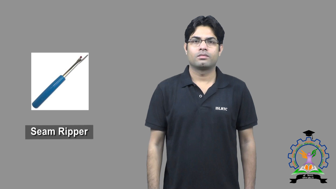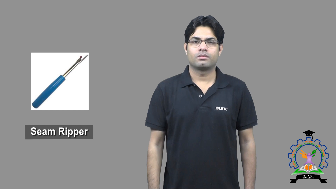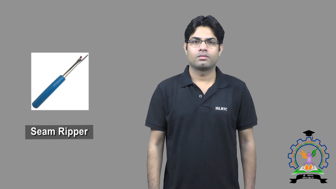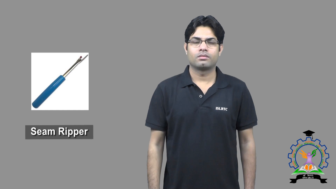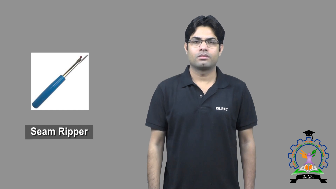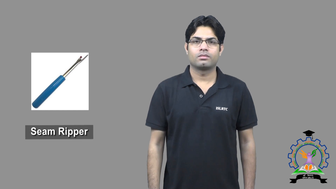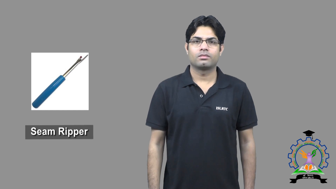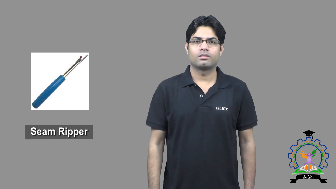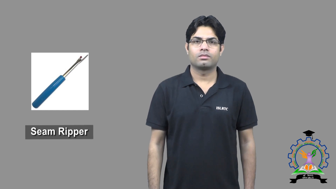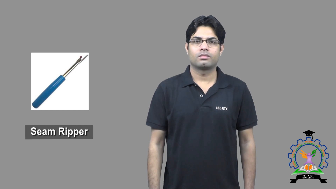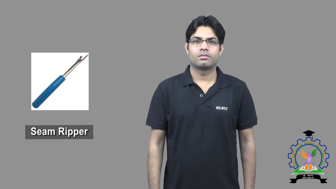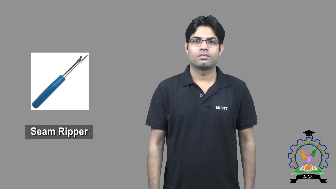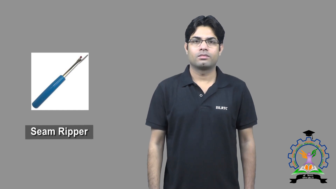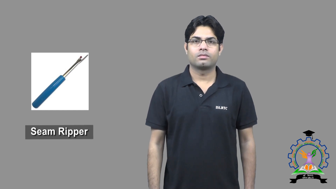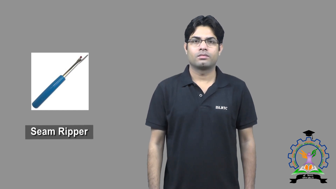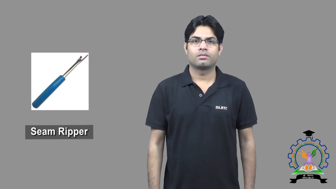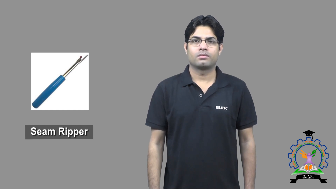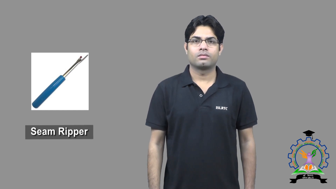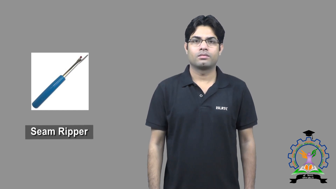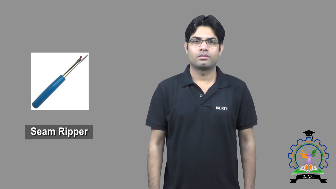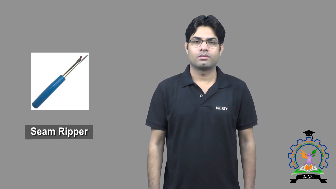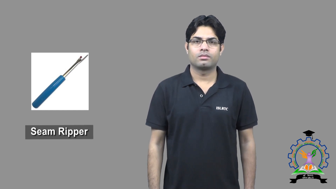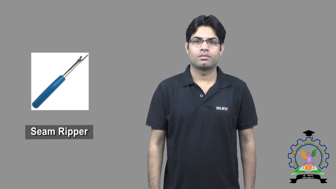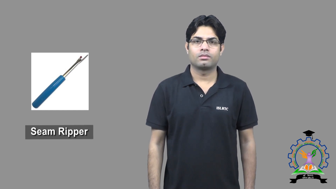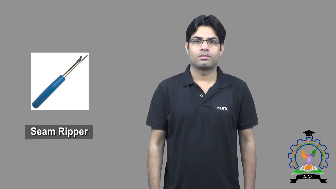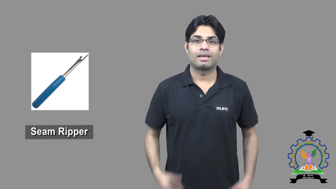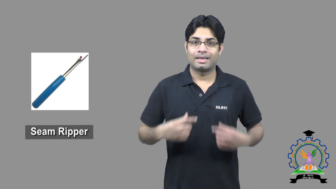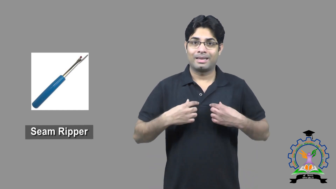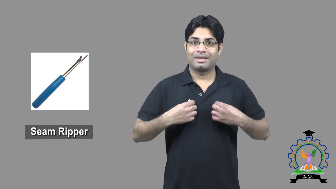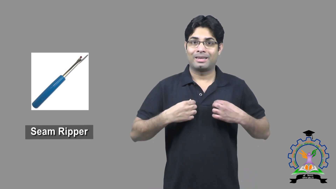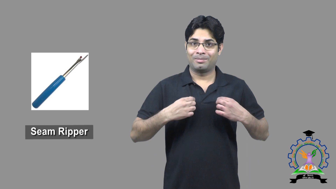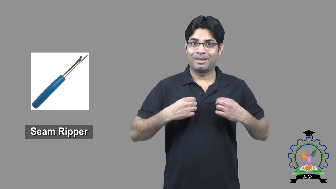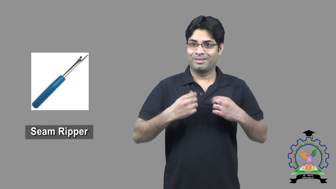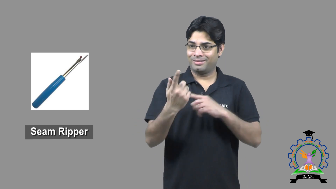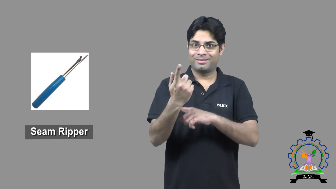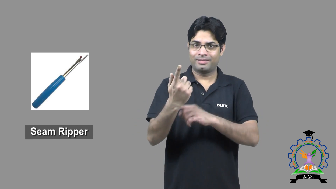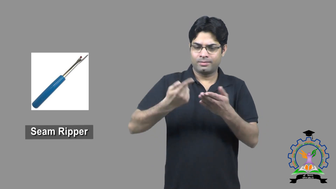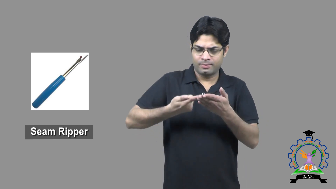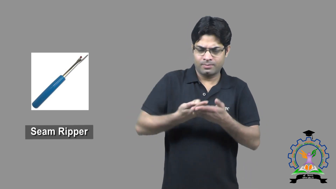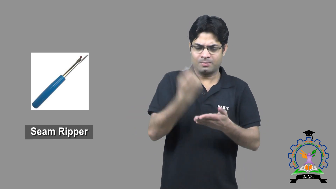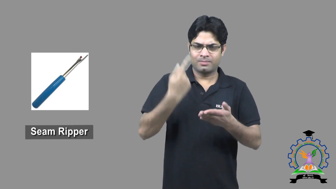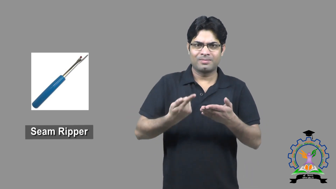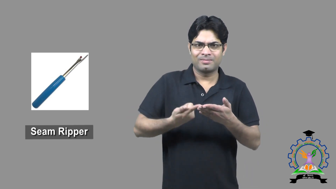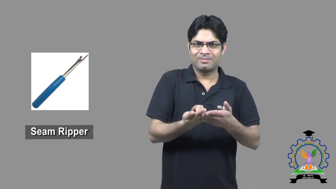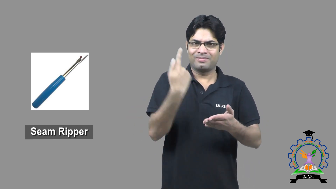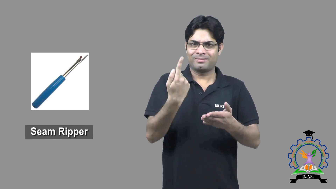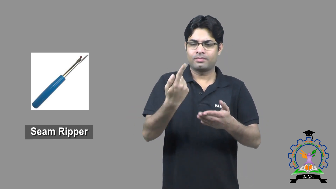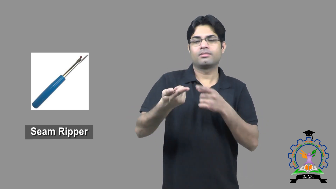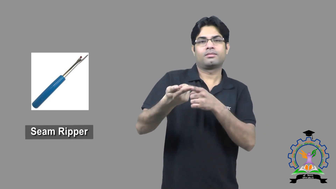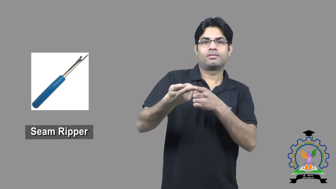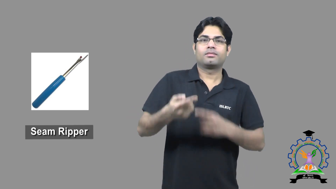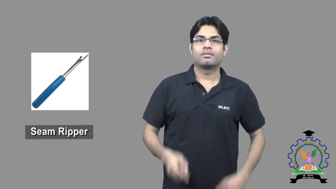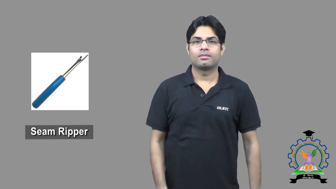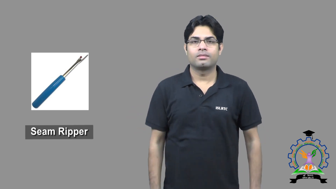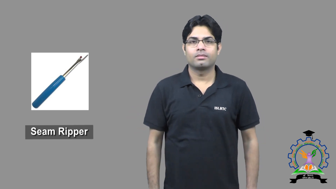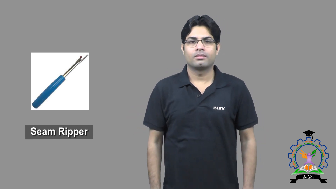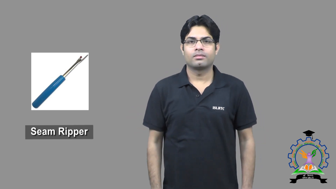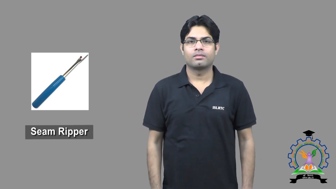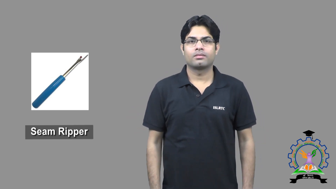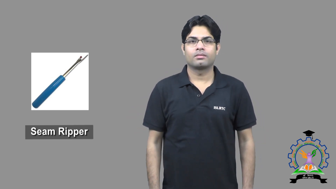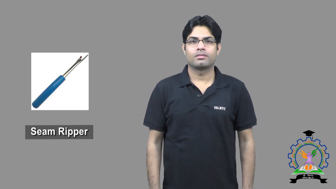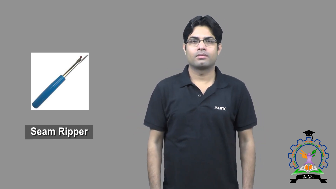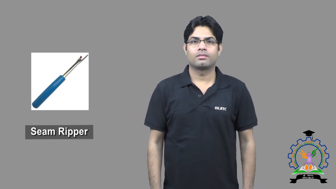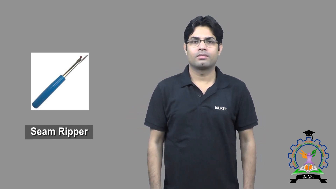Seam Ripper